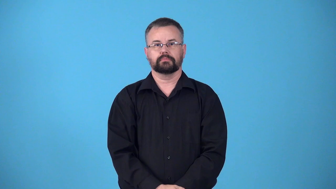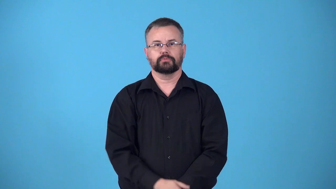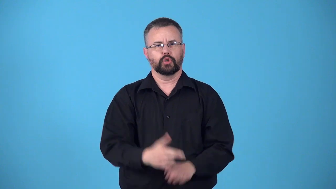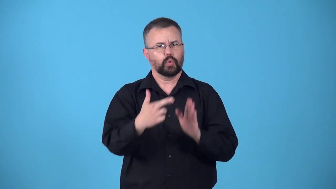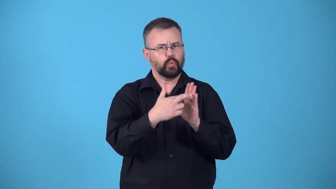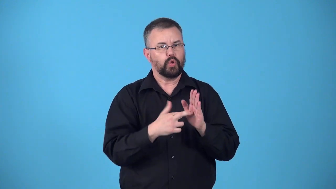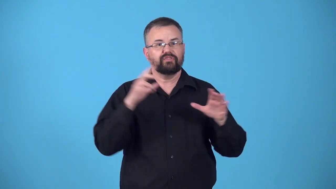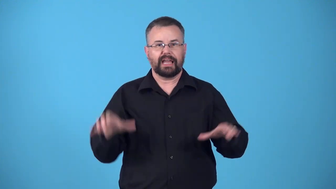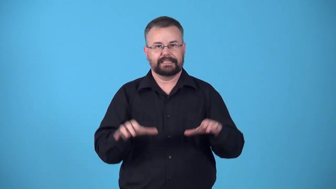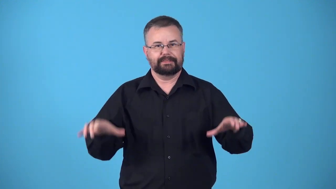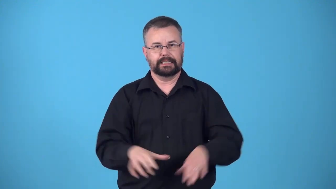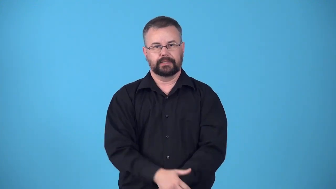dos and don'ts